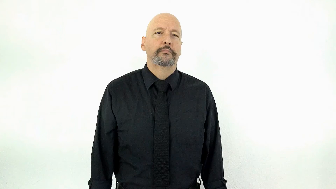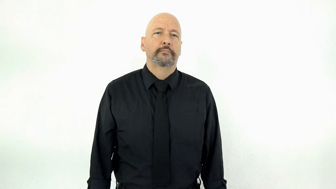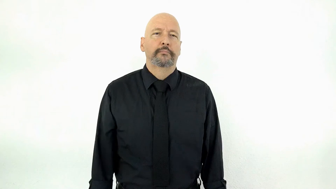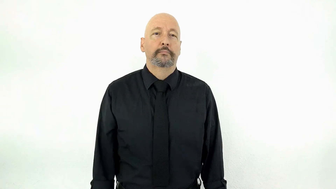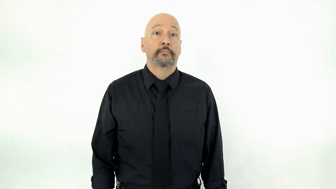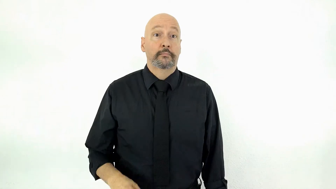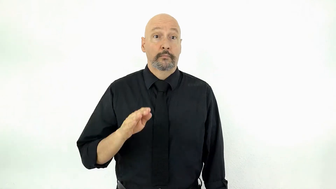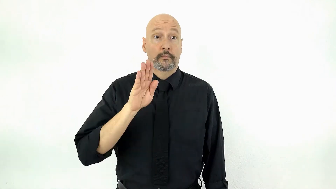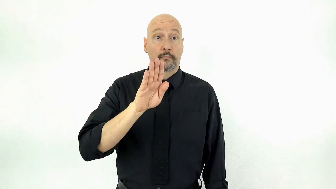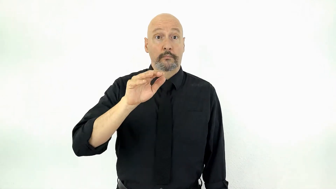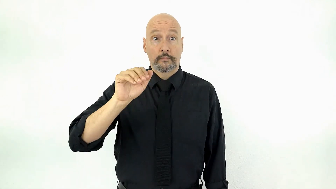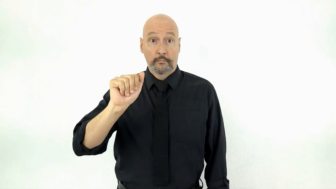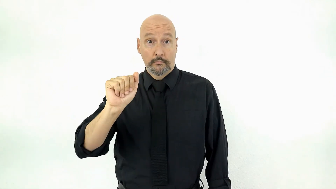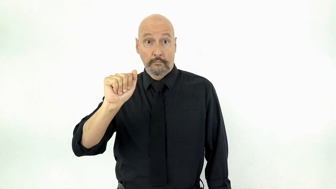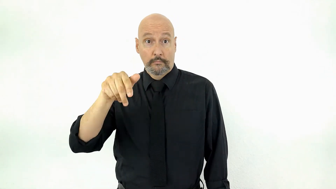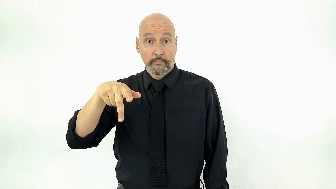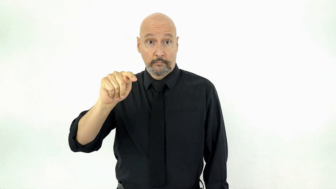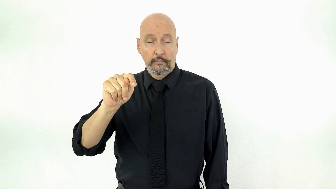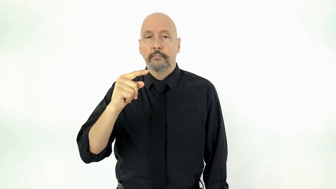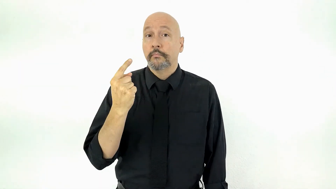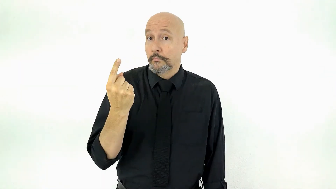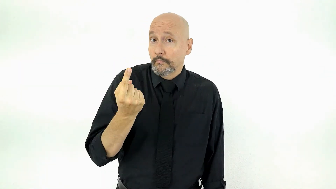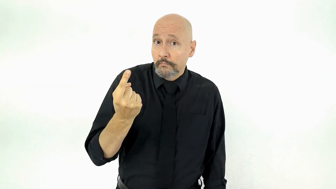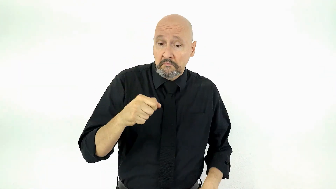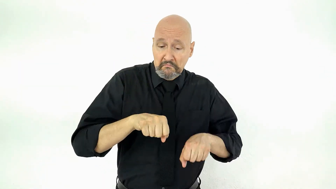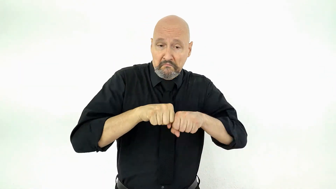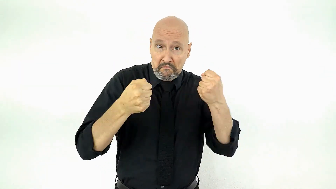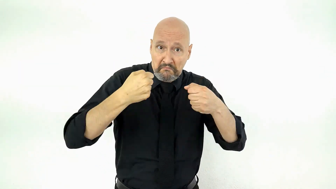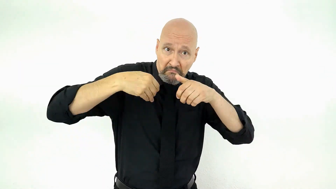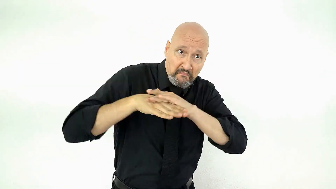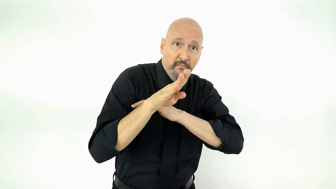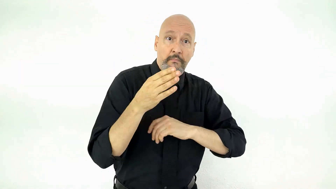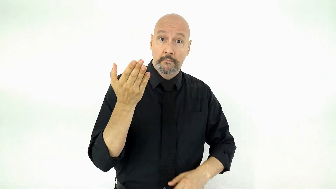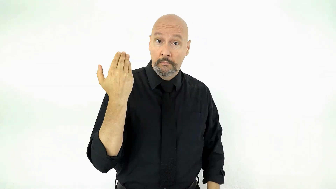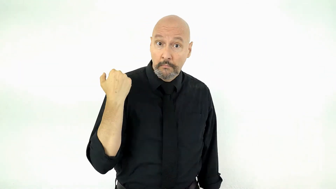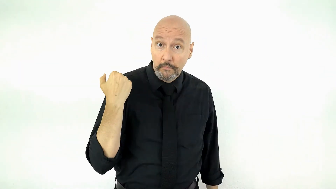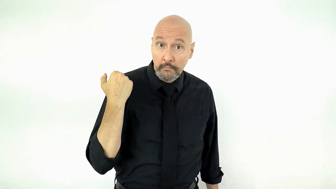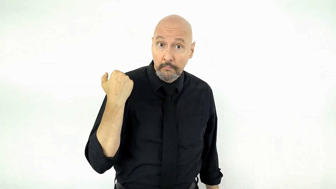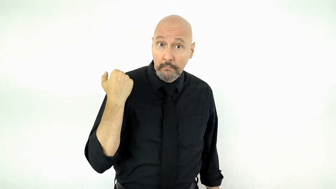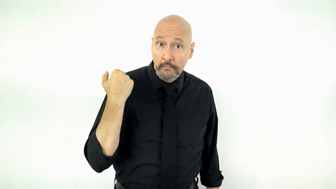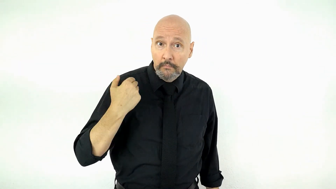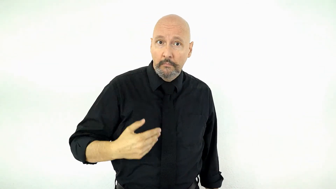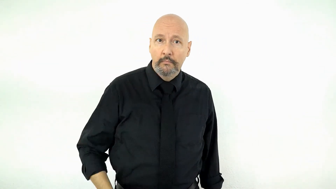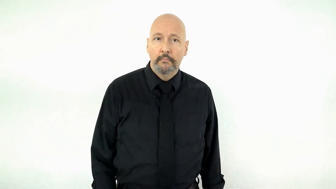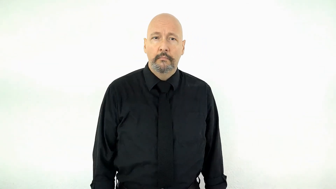SOMEONE BREAK-INTO YOUR APT YOU BEFORE?